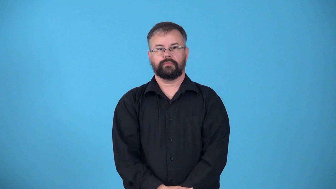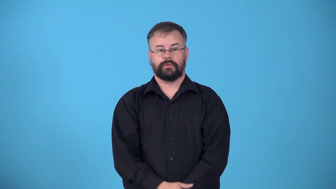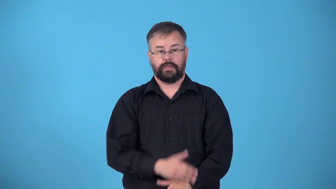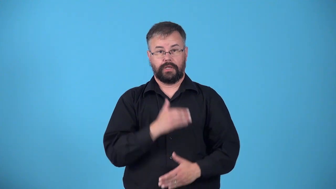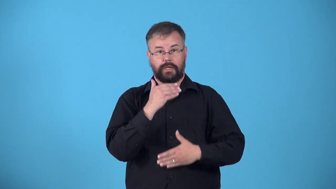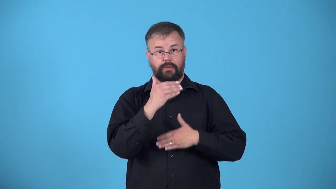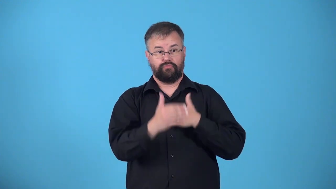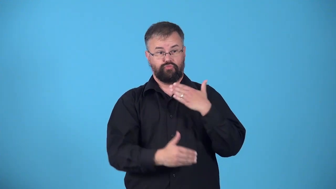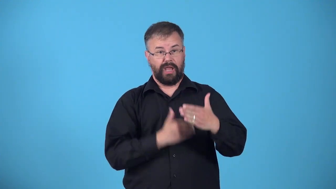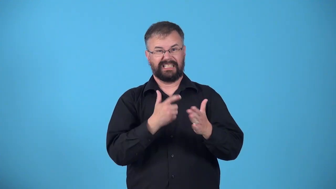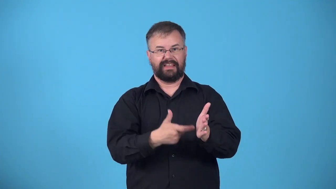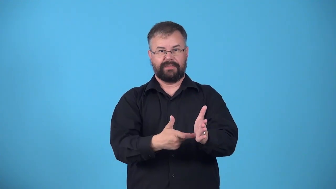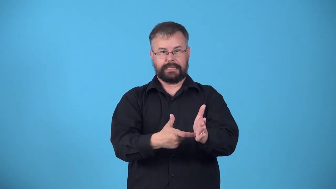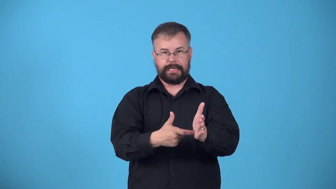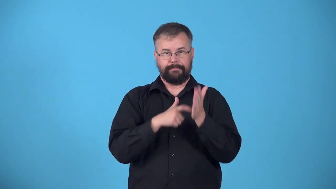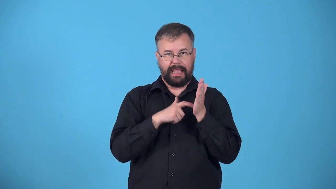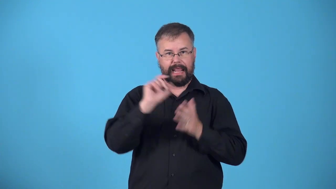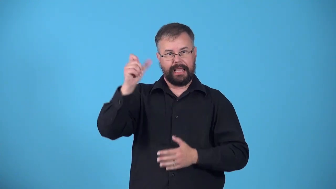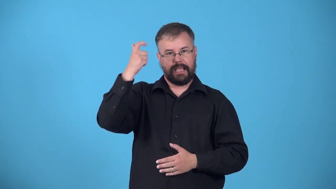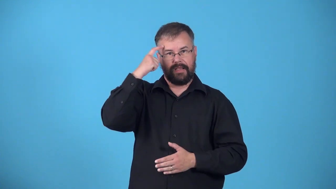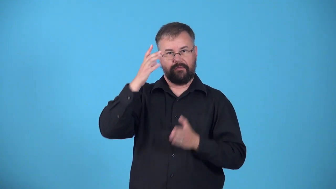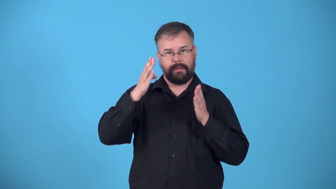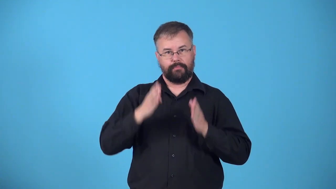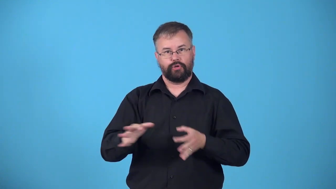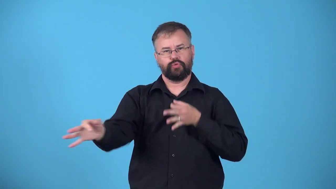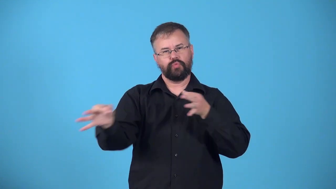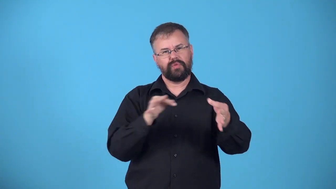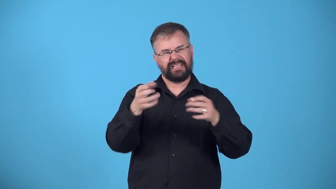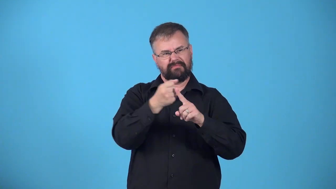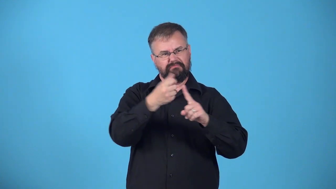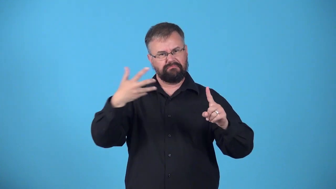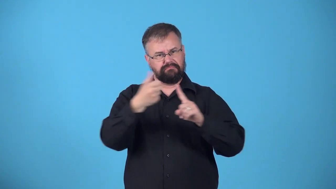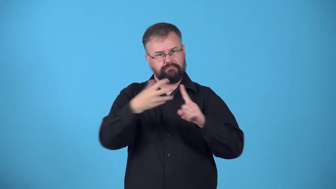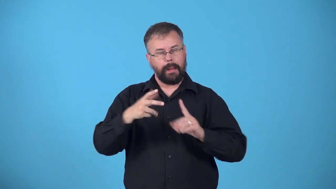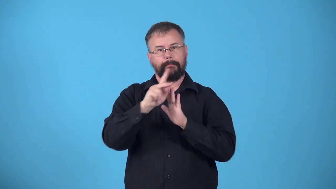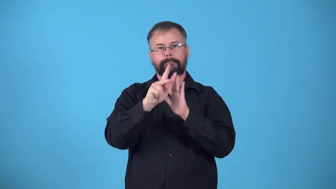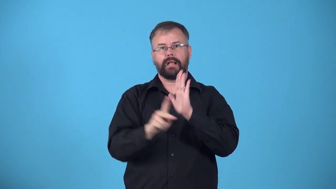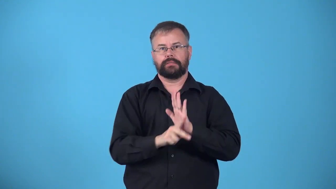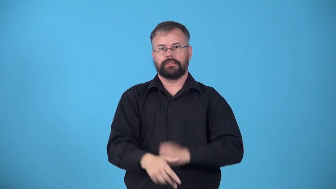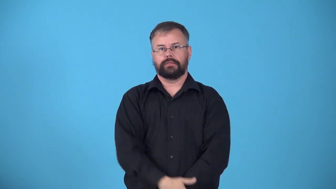interpellation